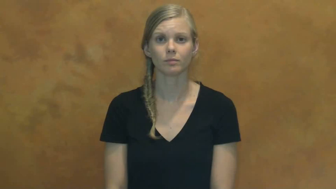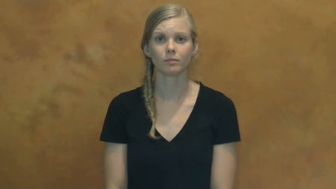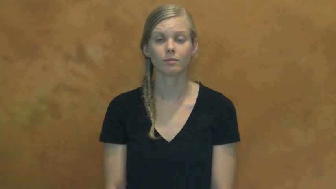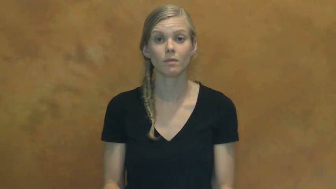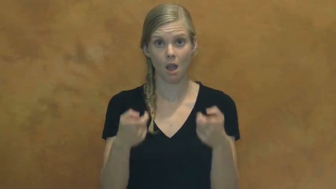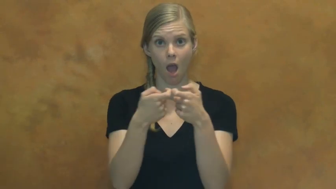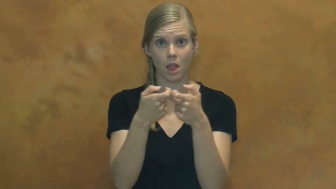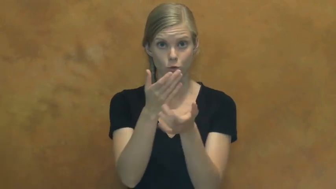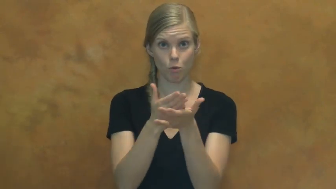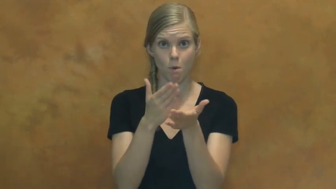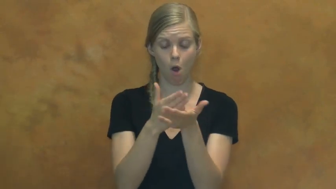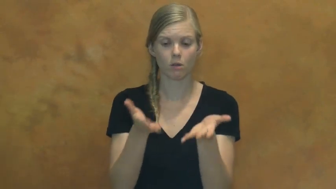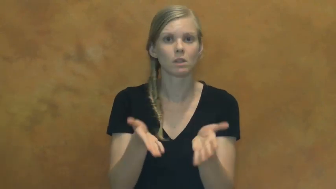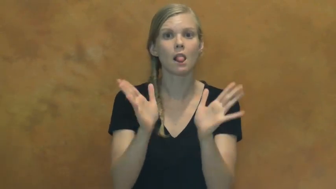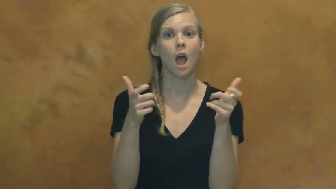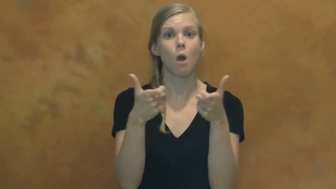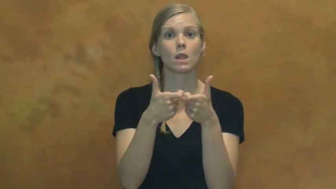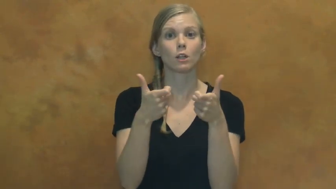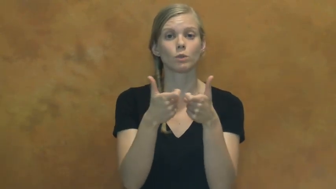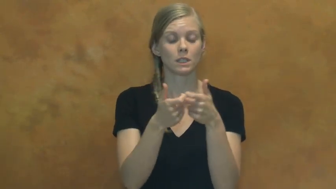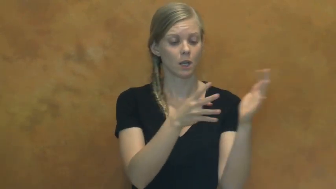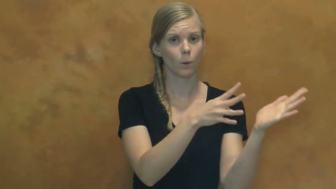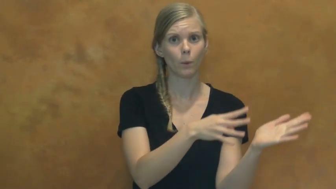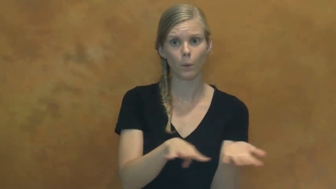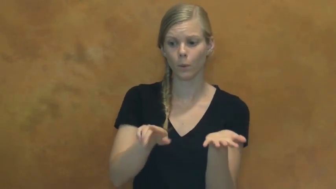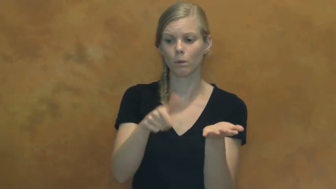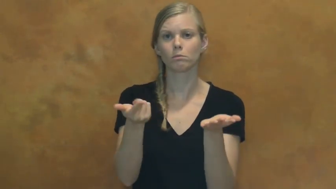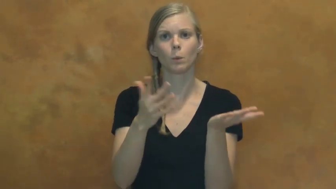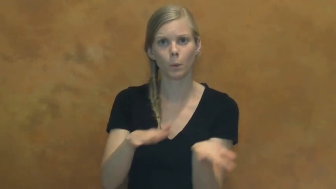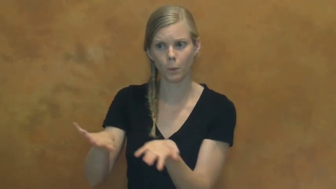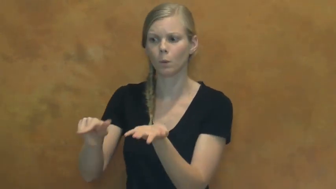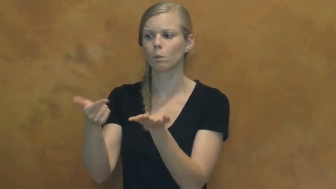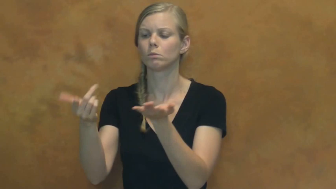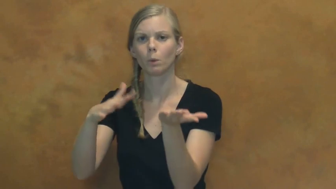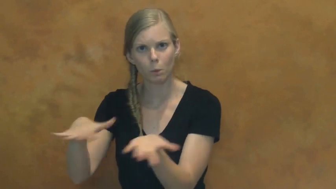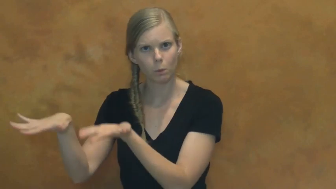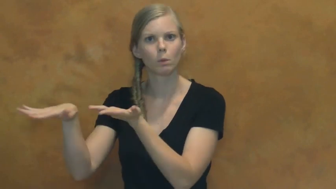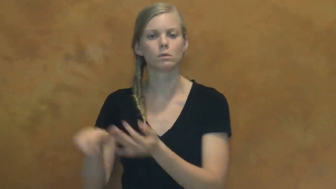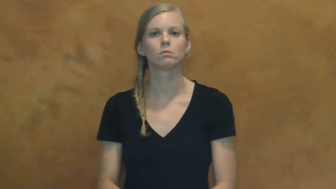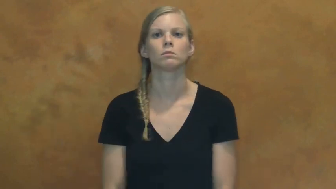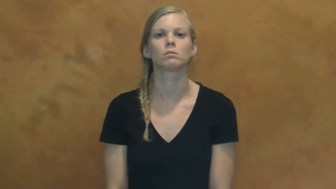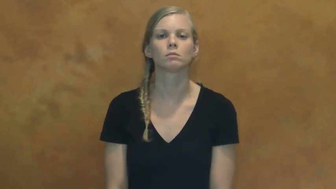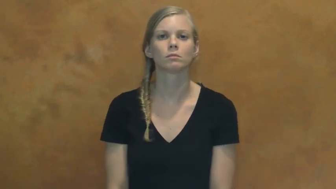series electric circuit